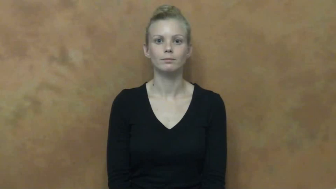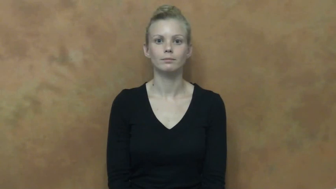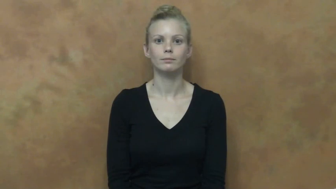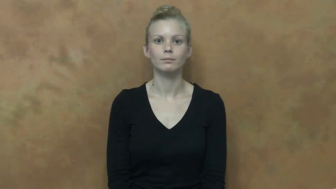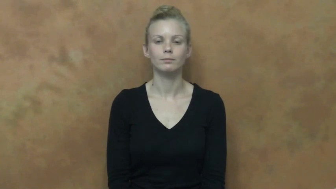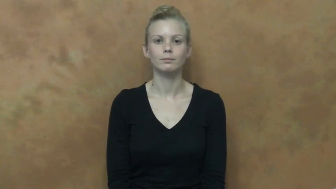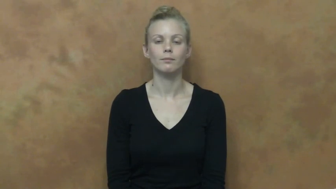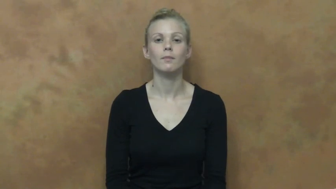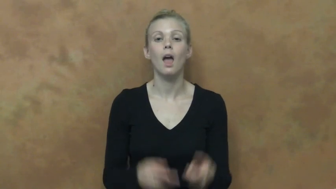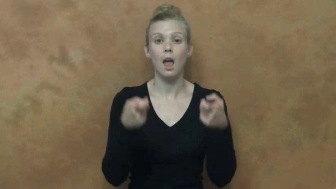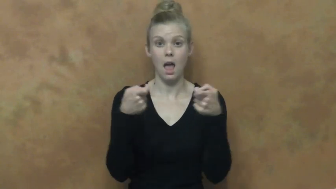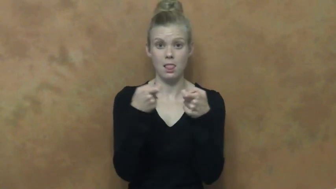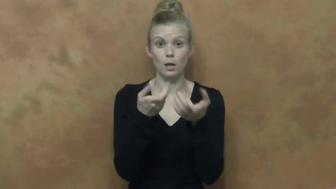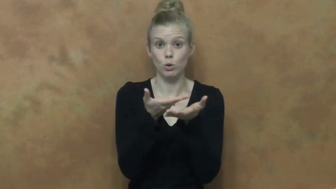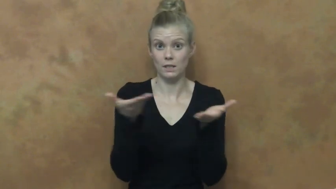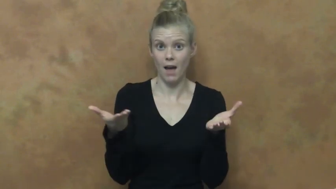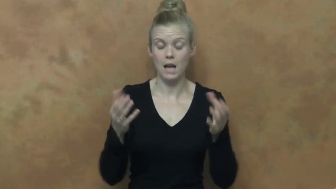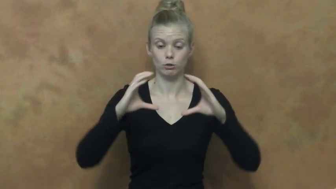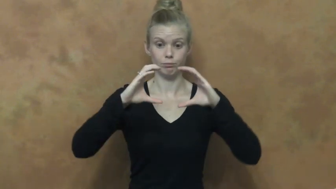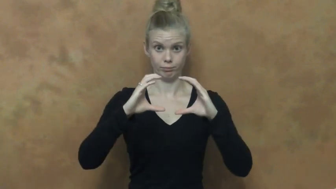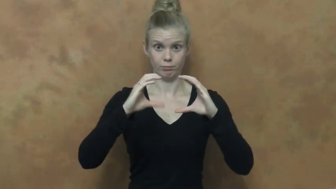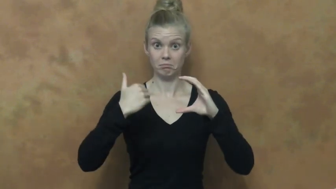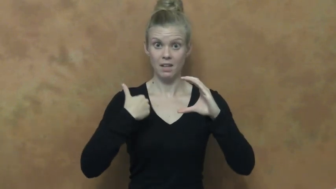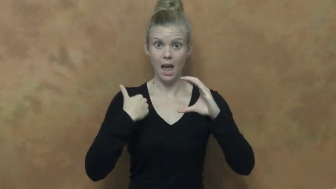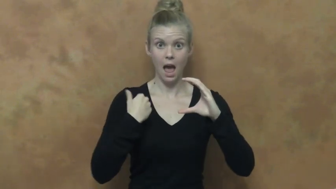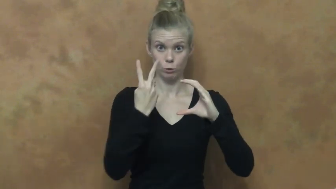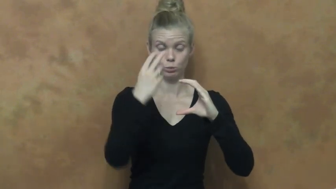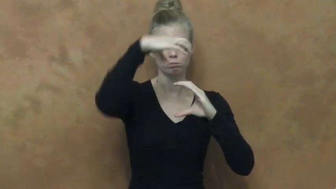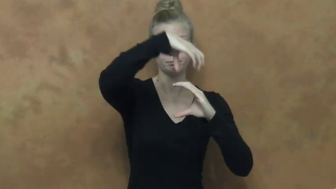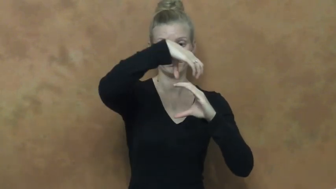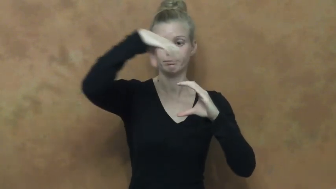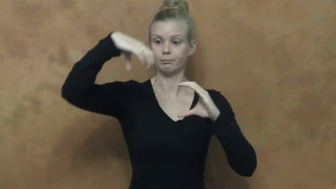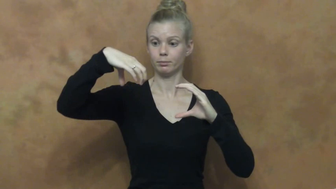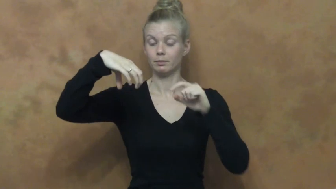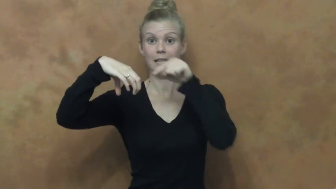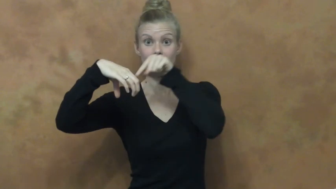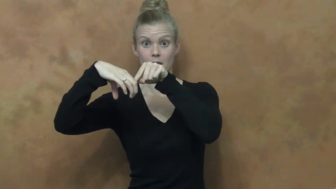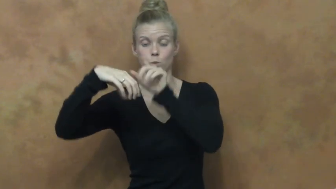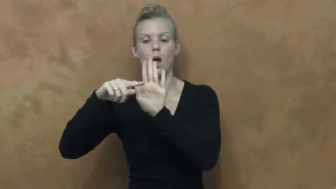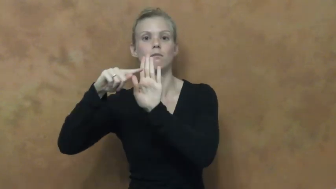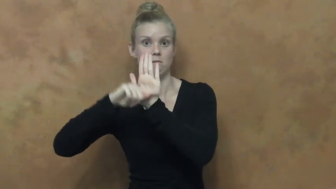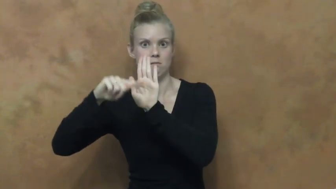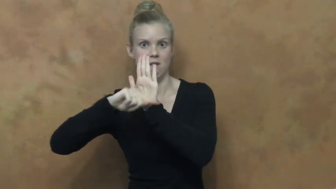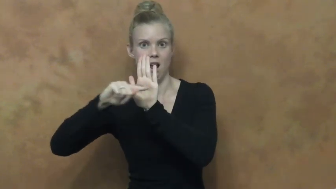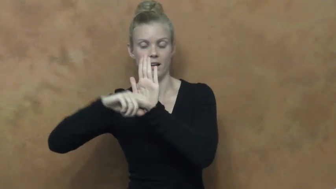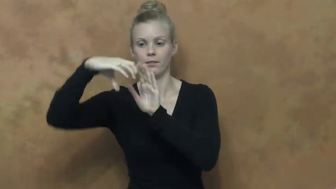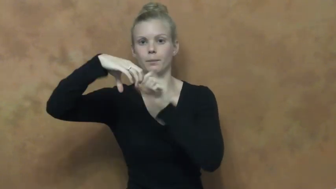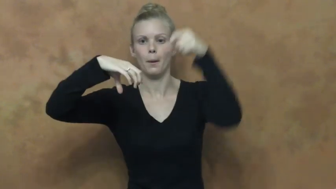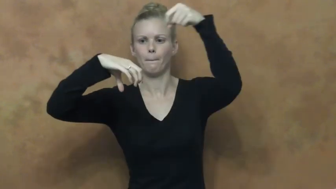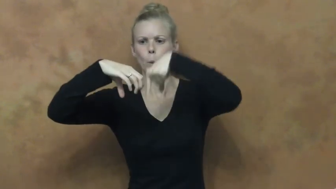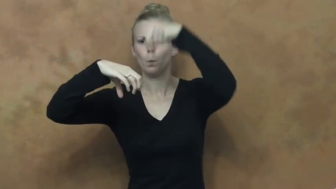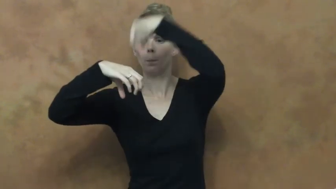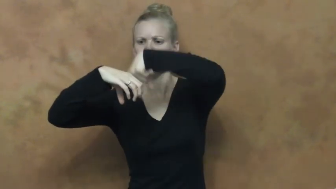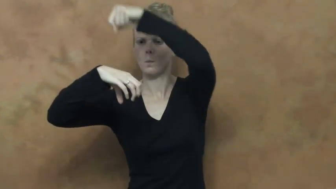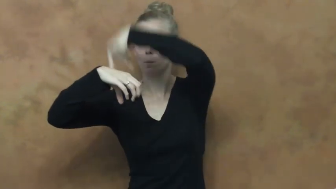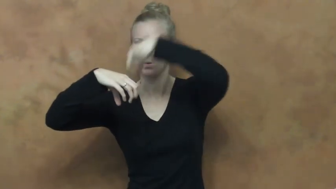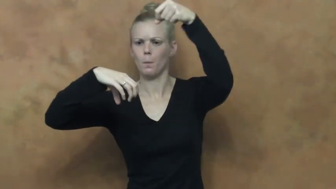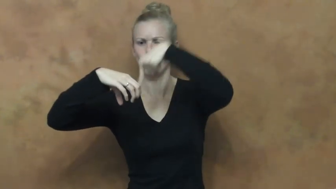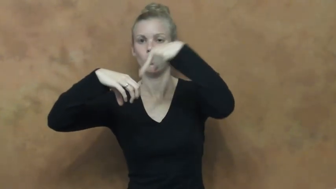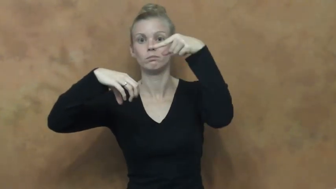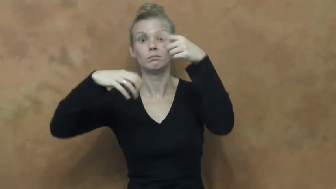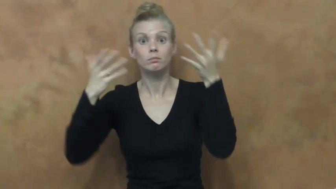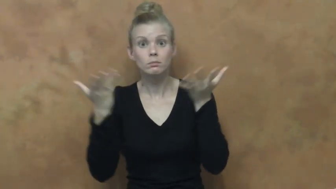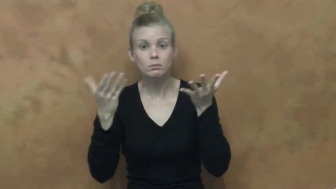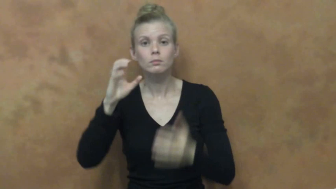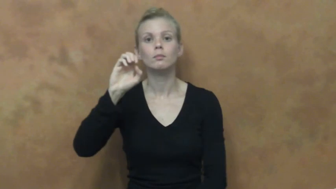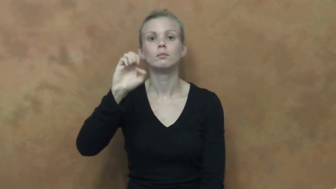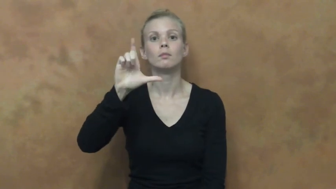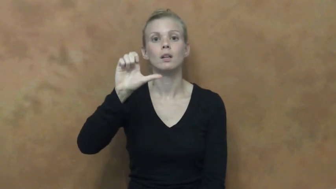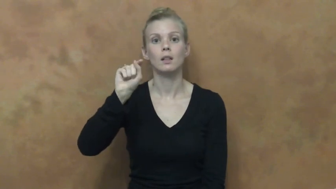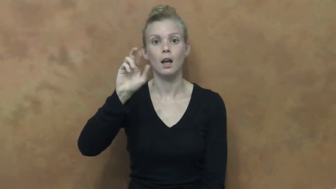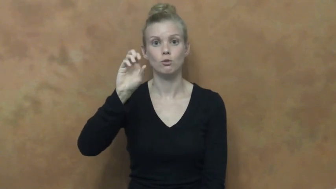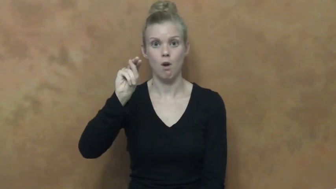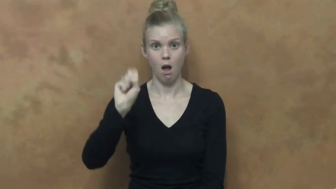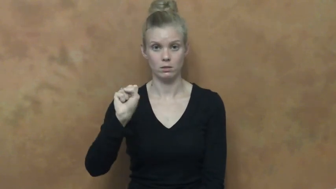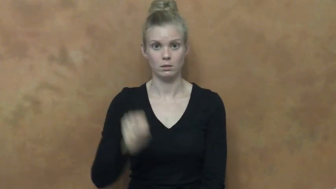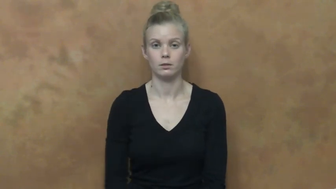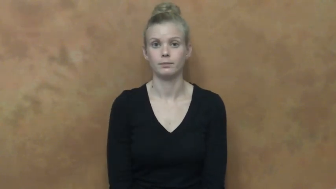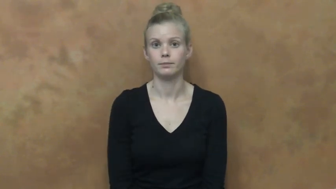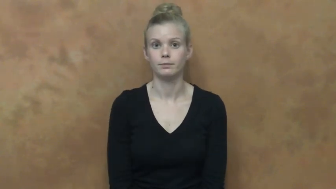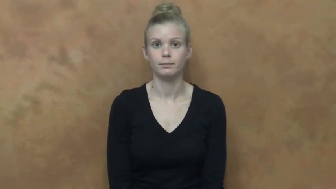cathode